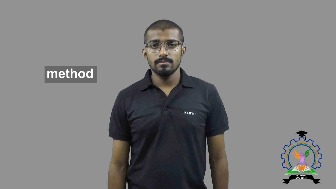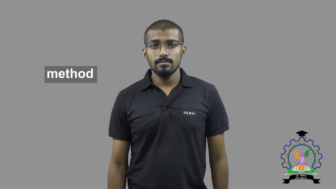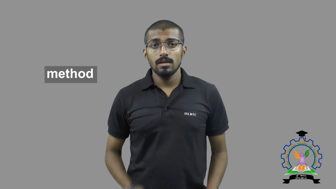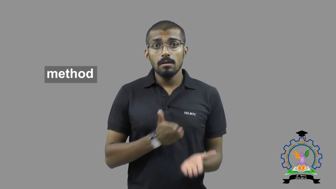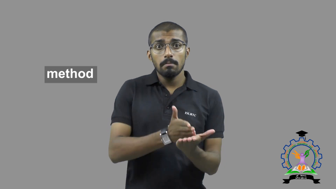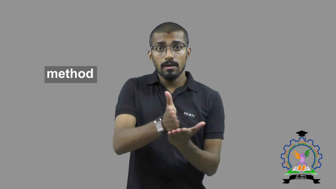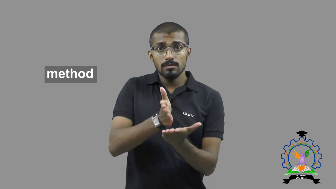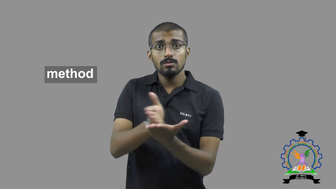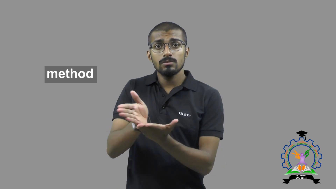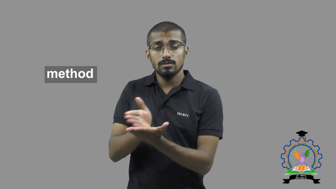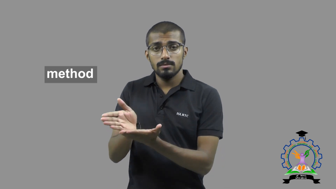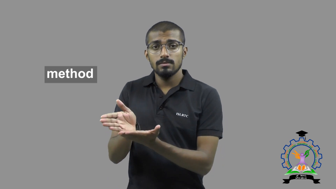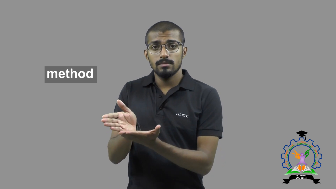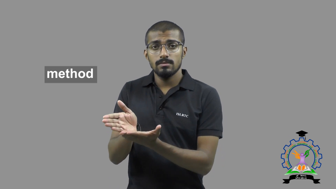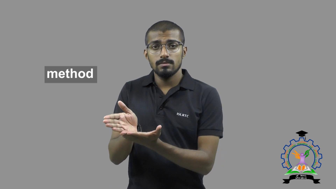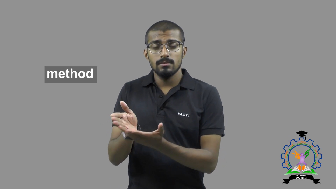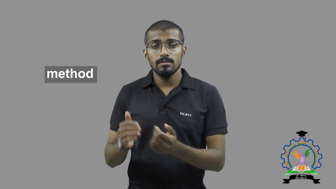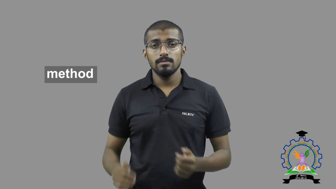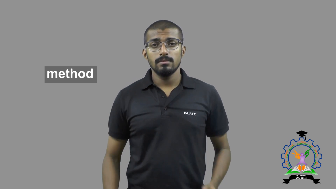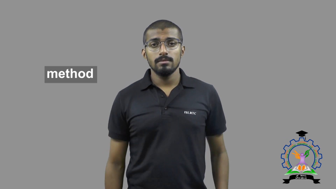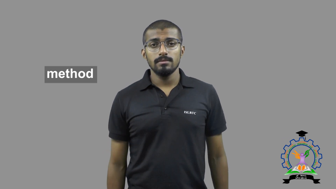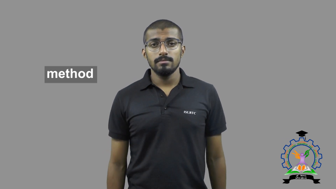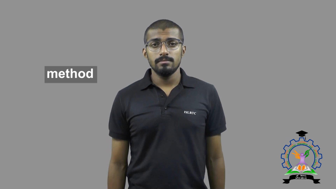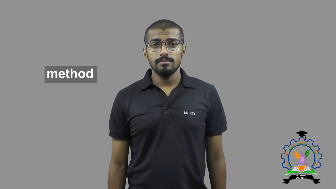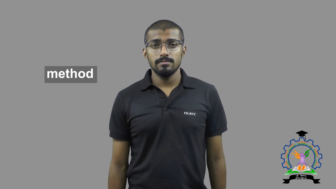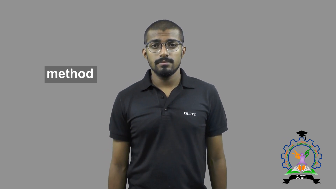method